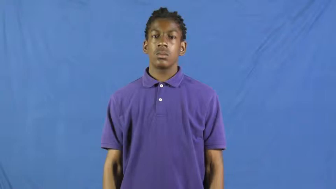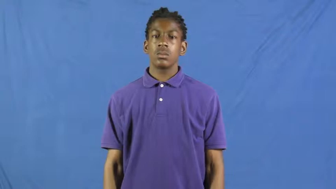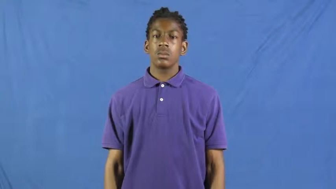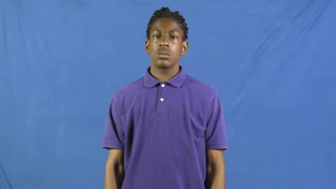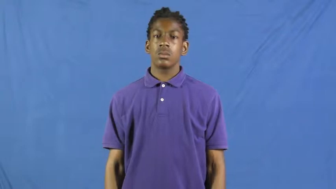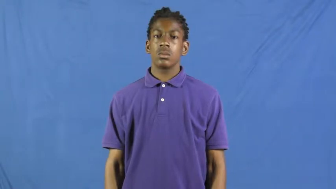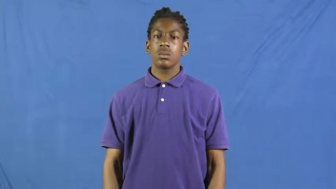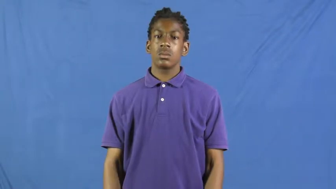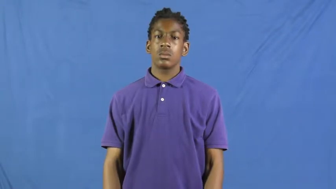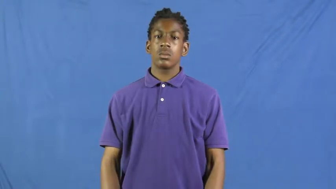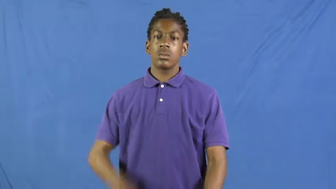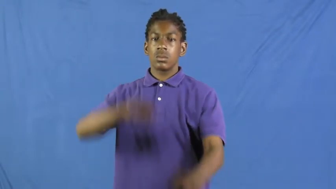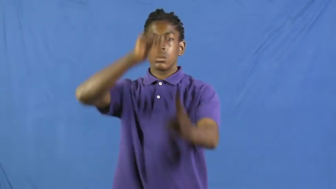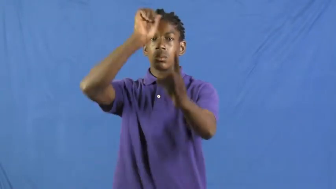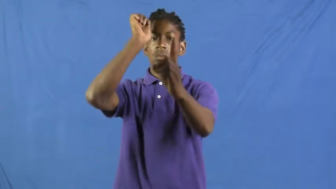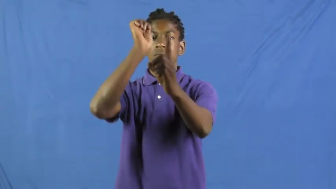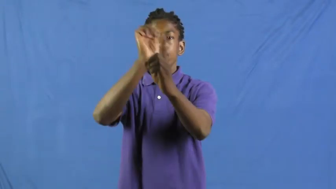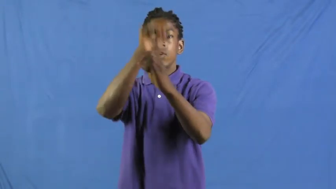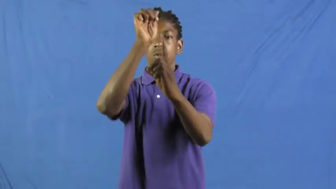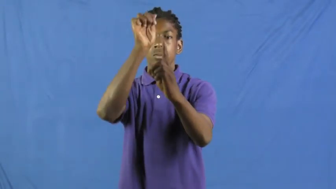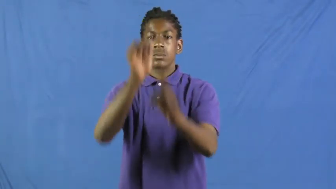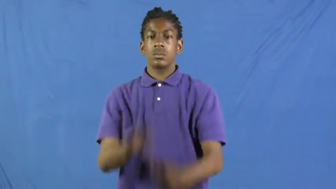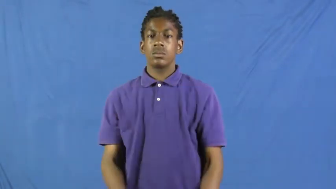prank